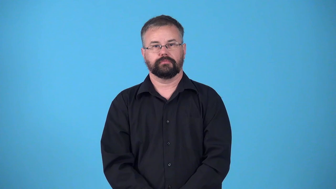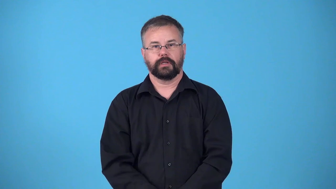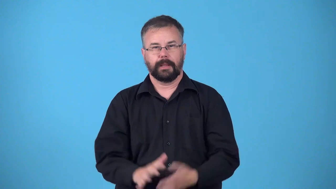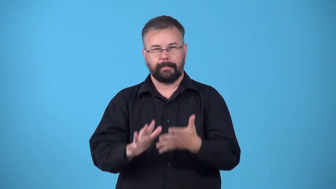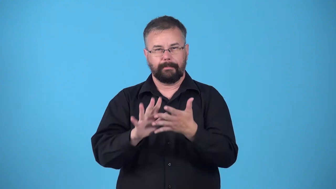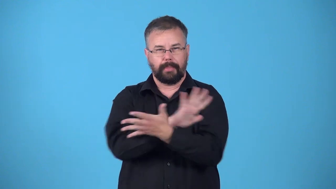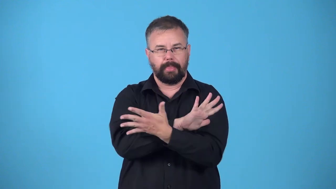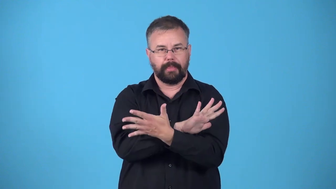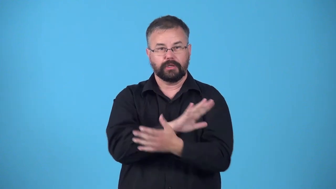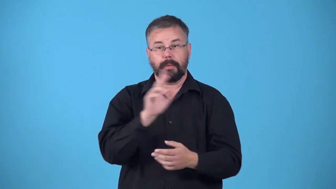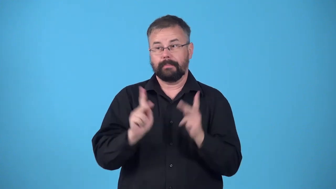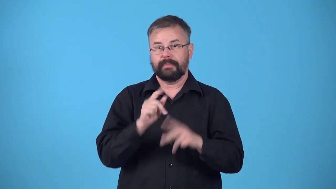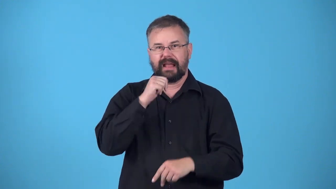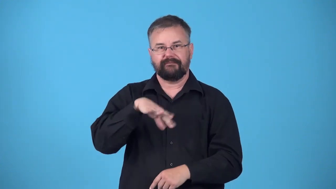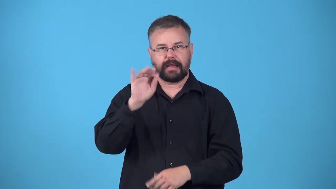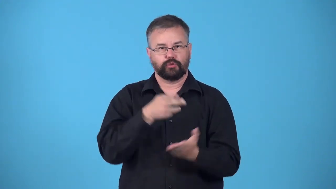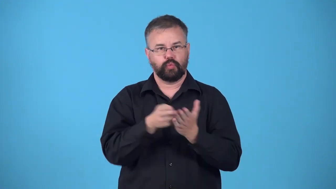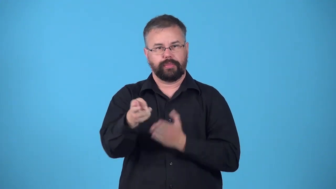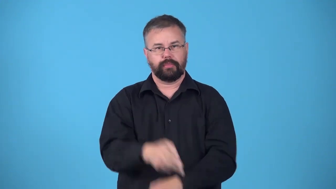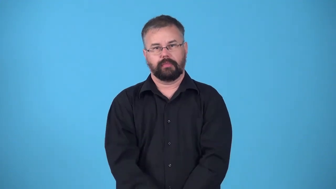cover up truth